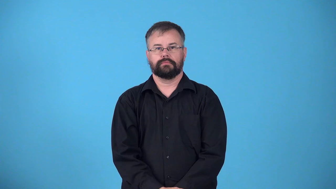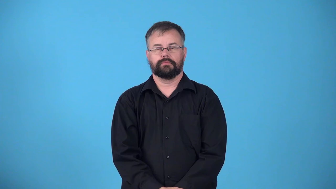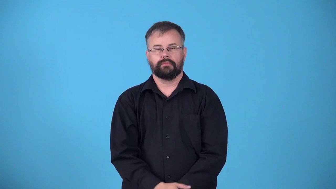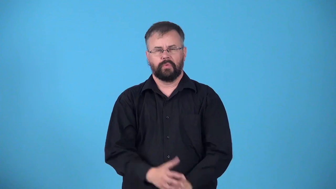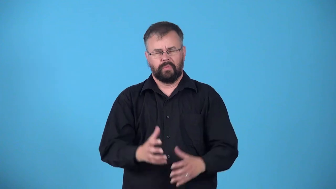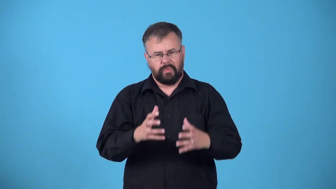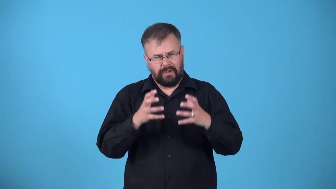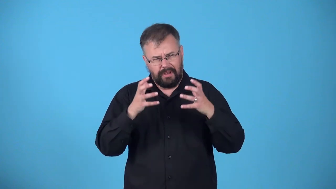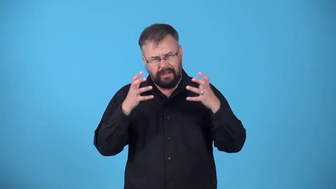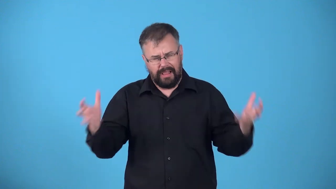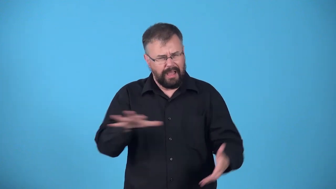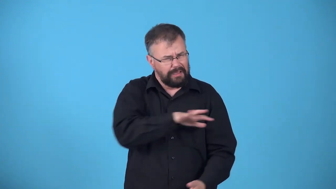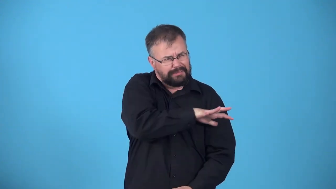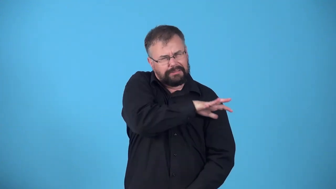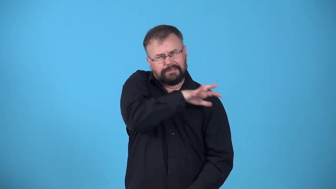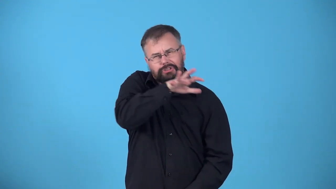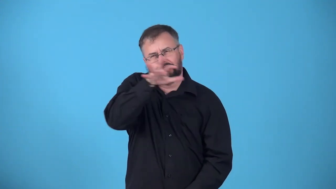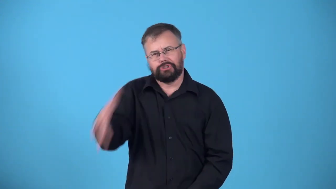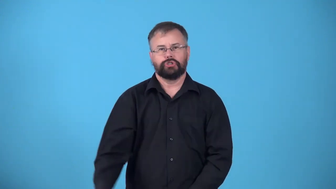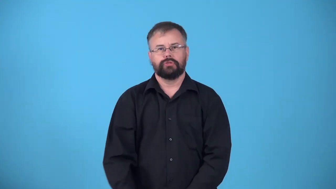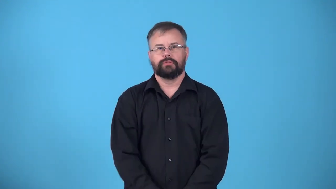heavy